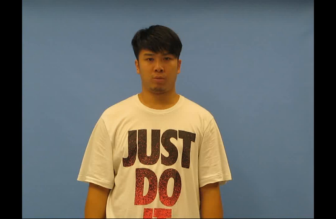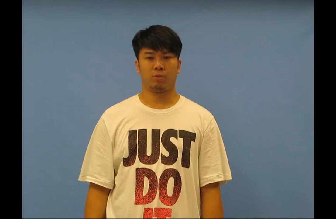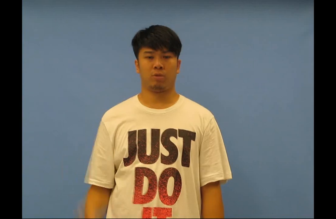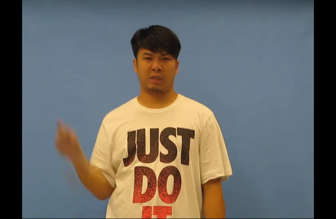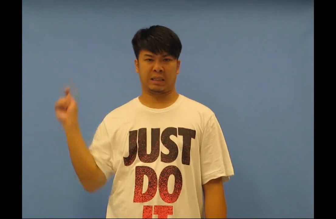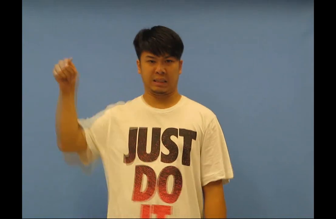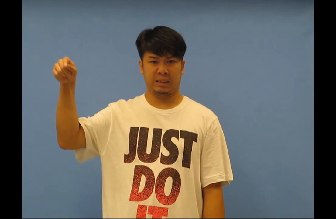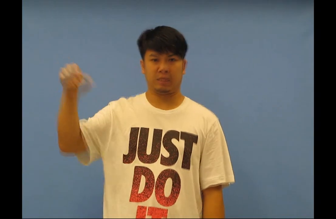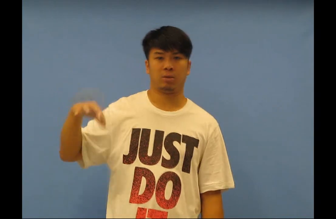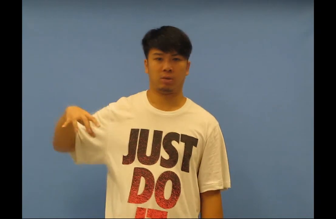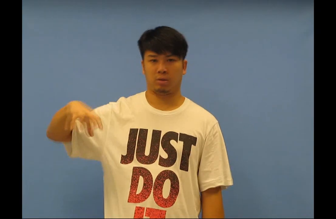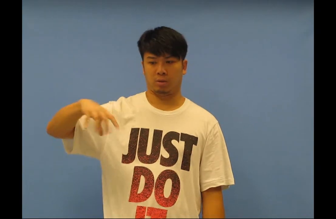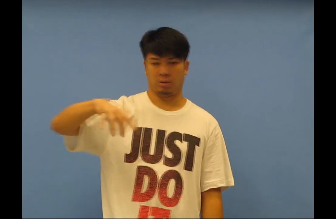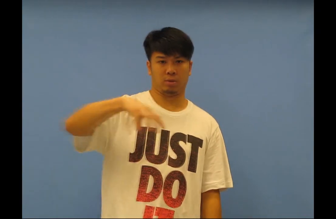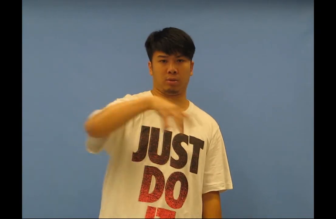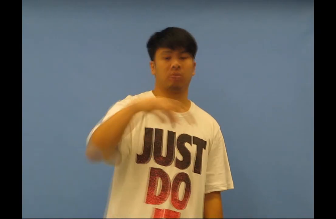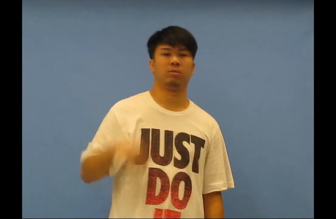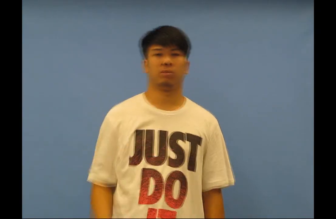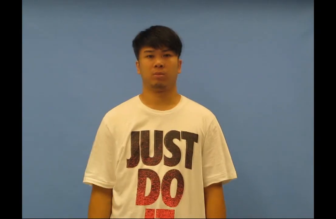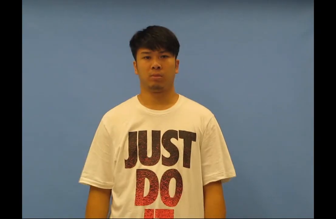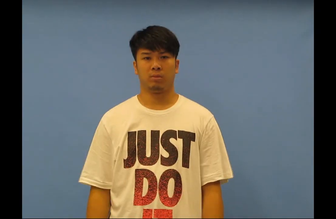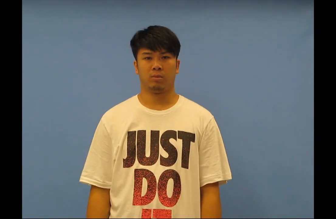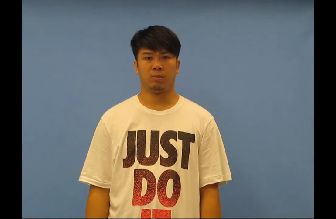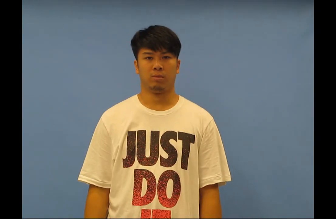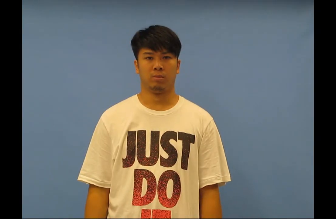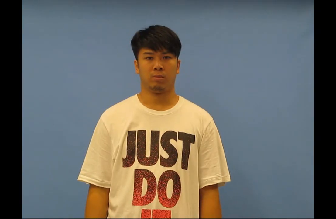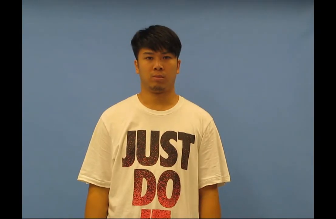scorpian